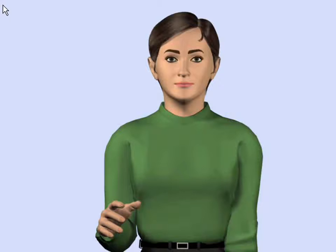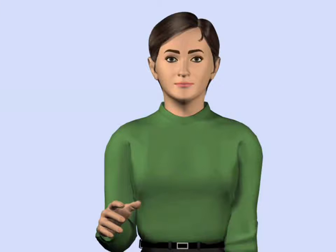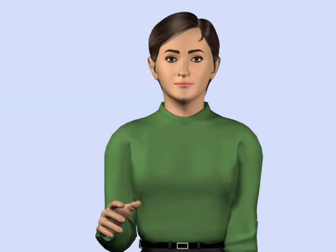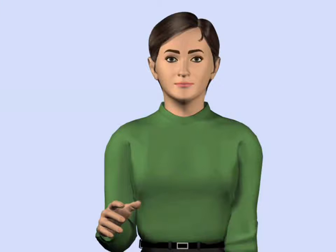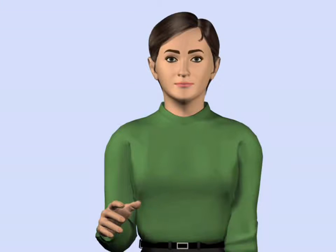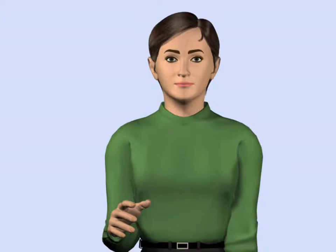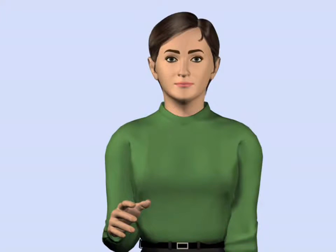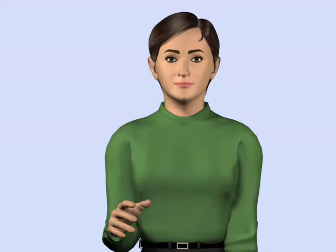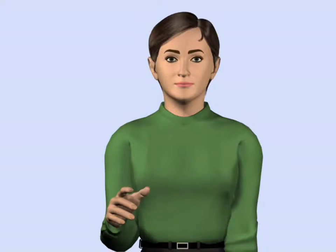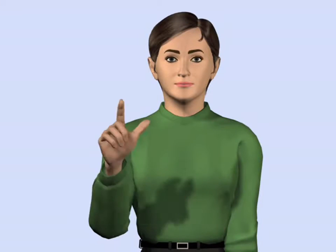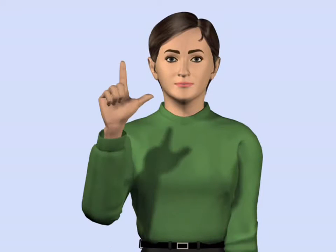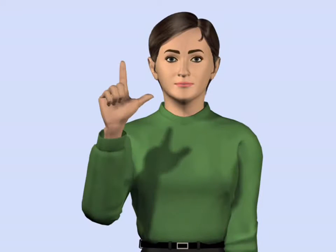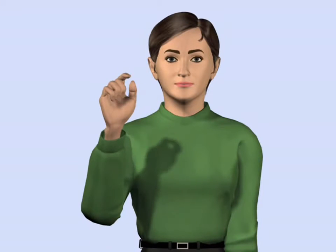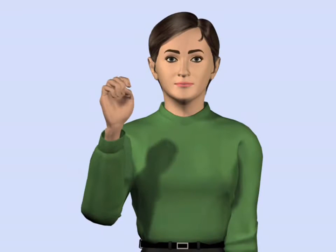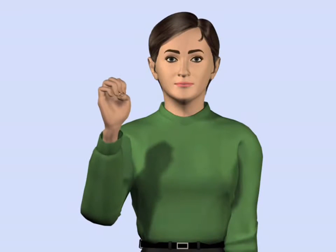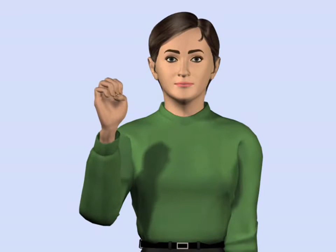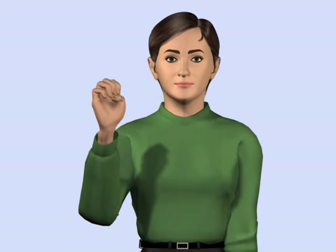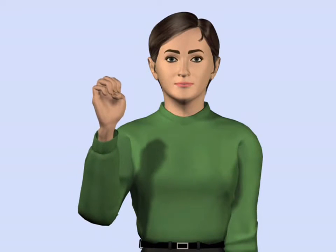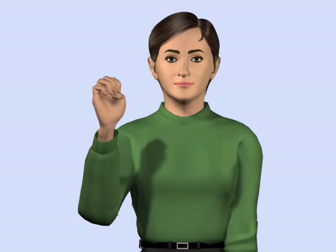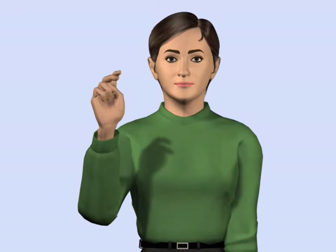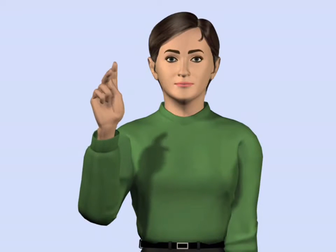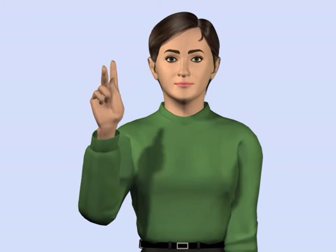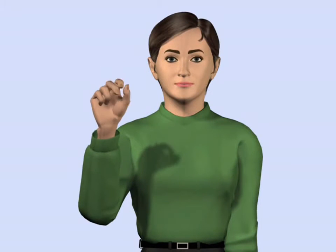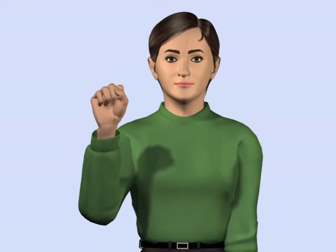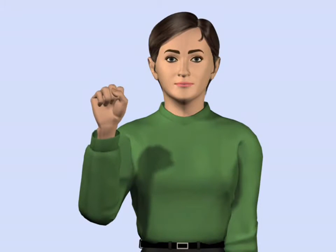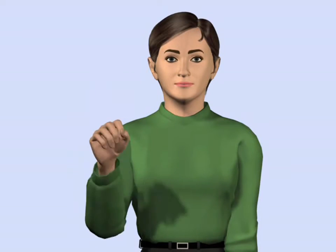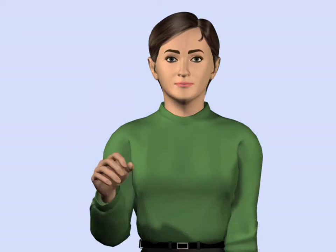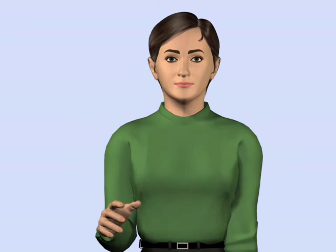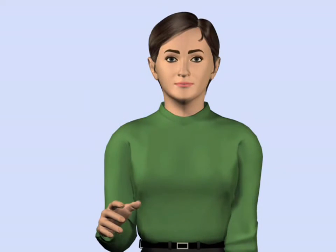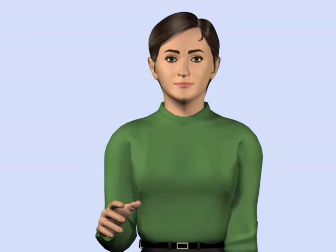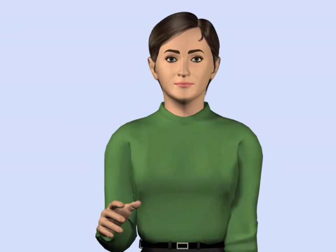leeks